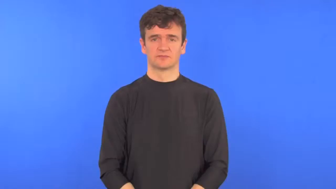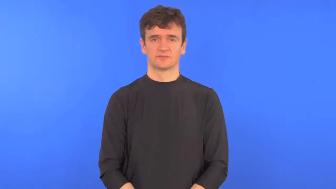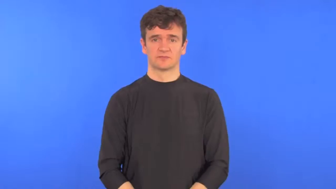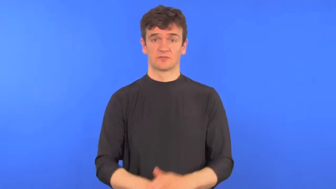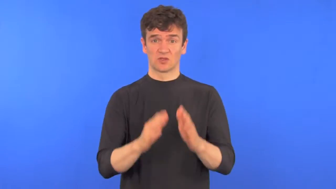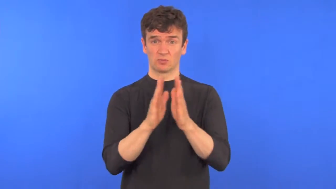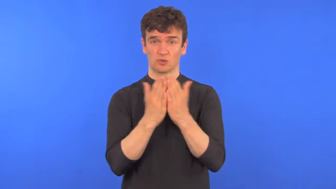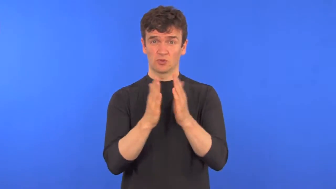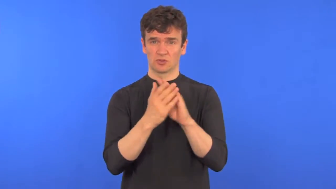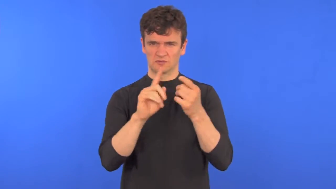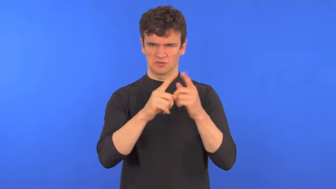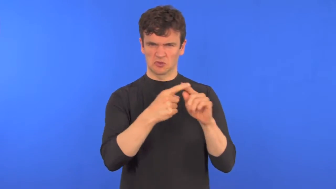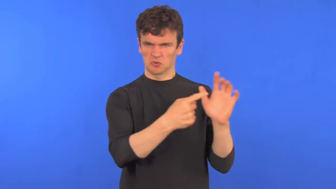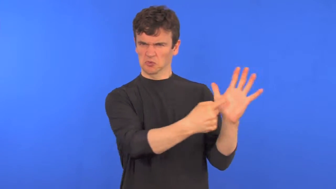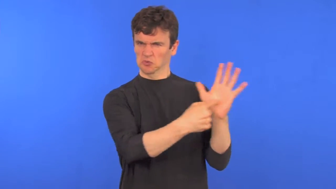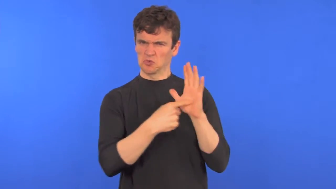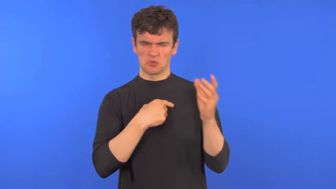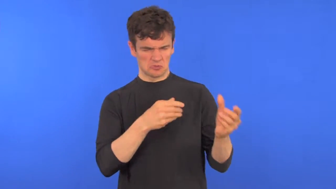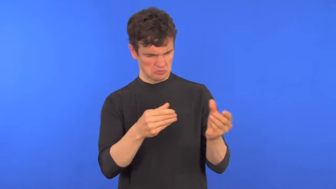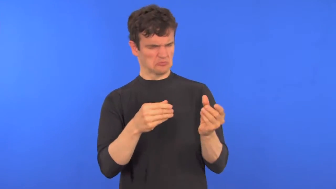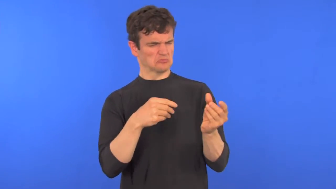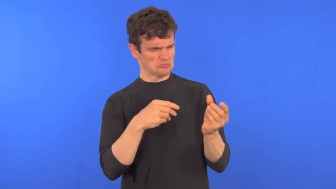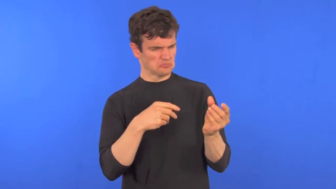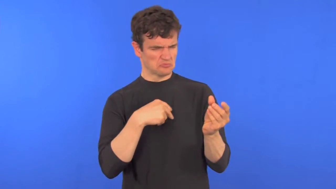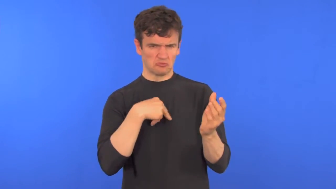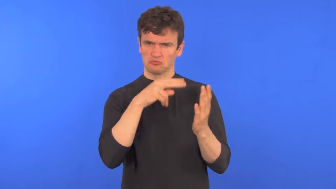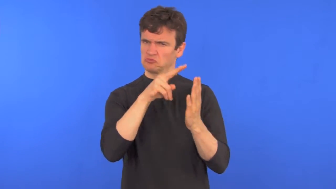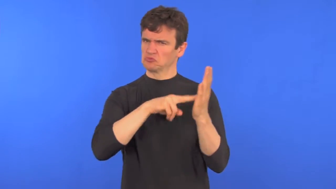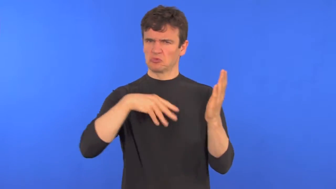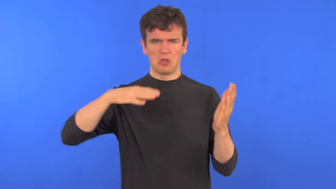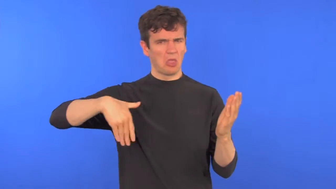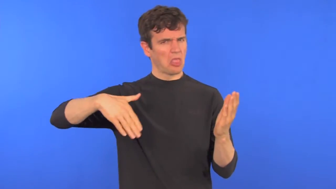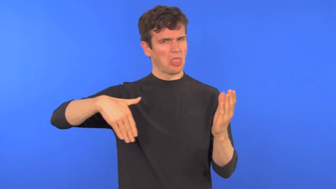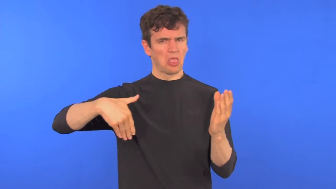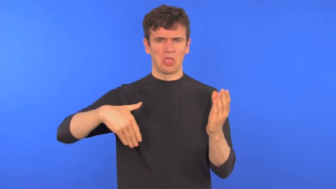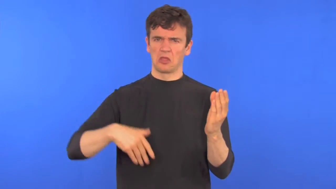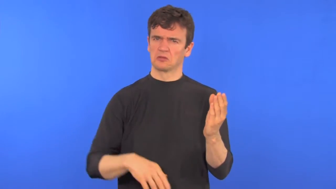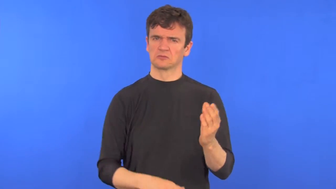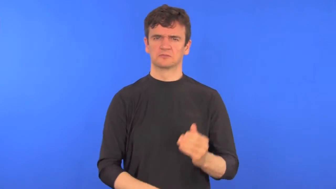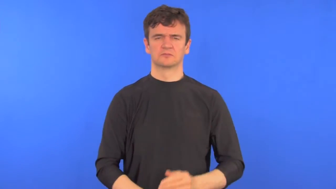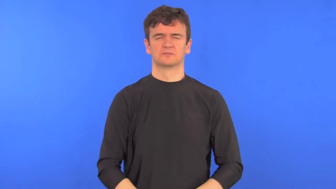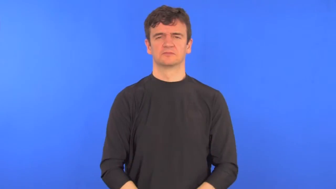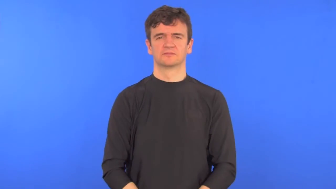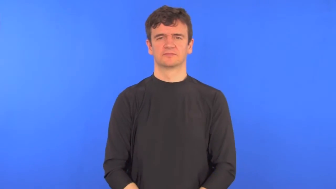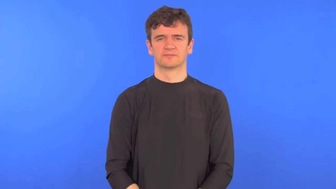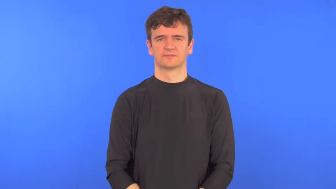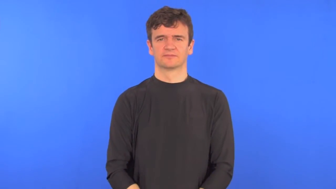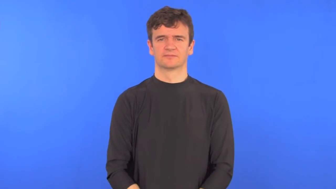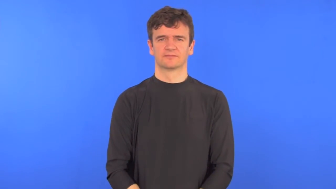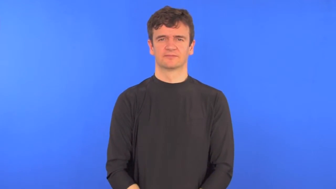BEFORE